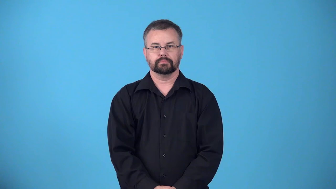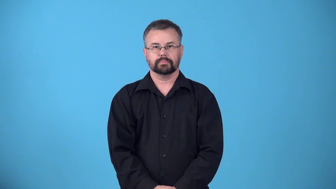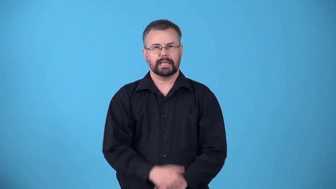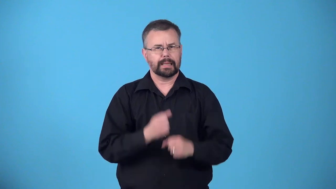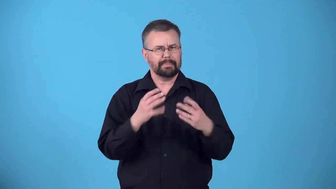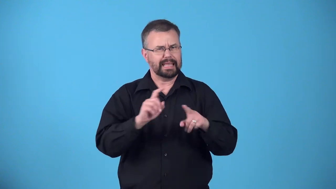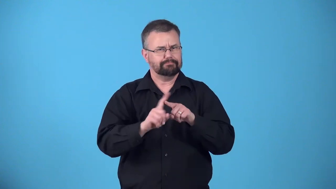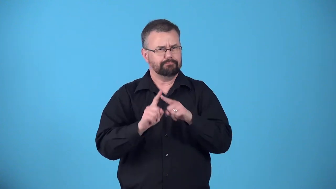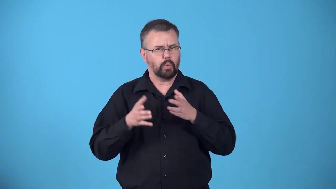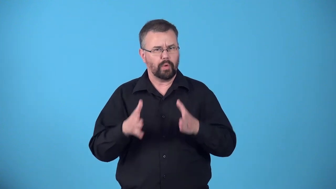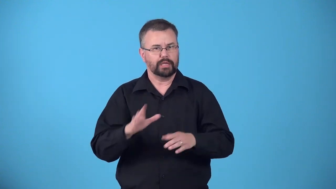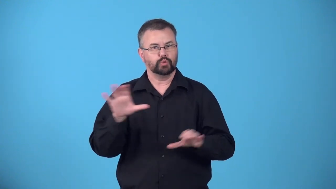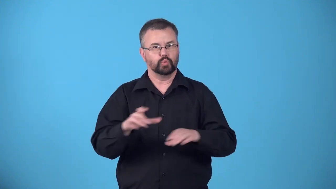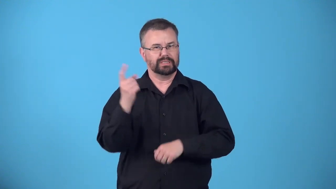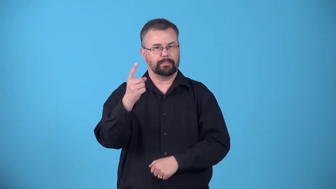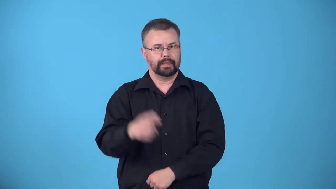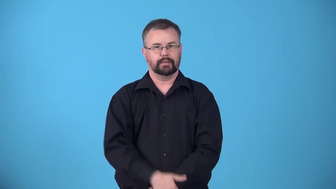all roads lead to rome